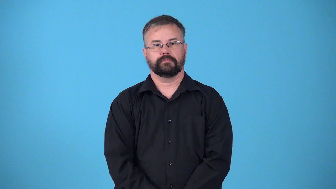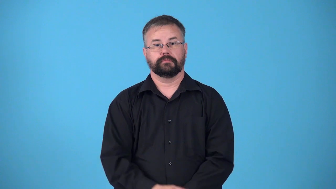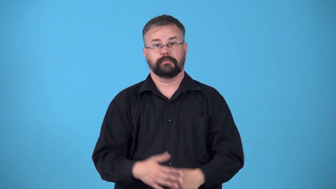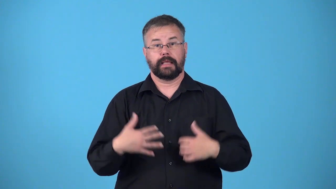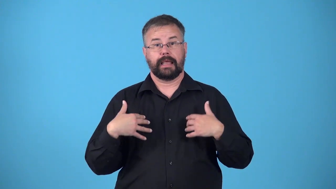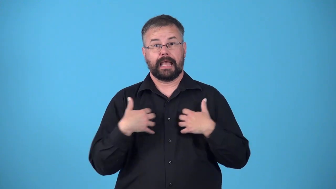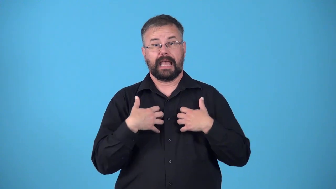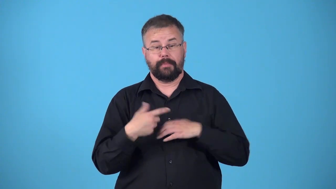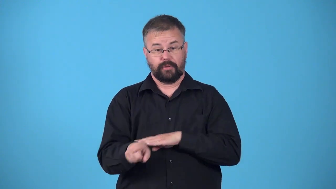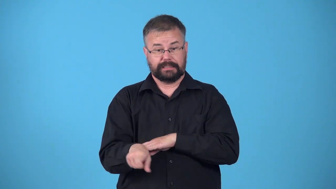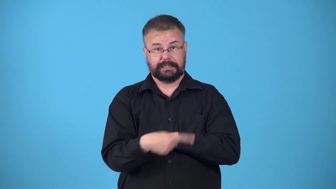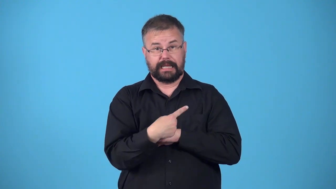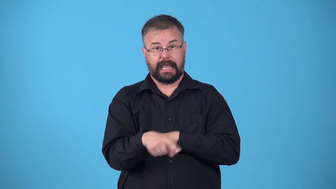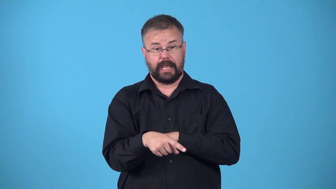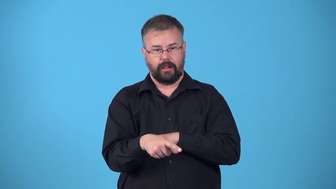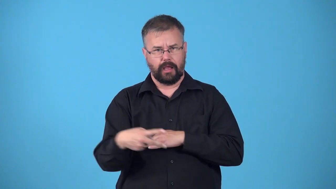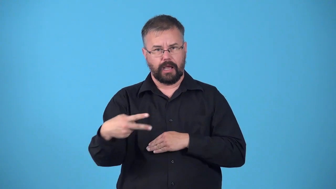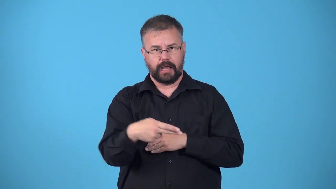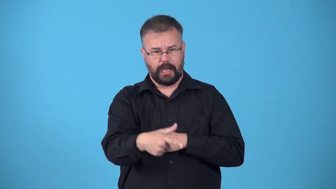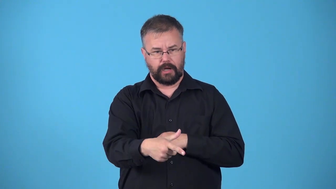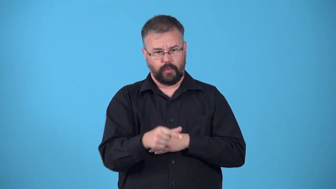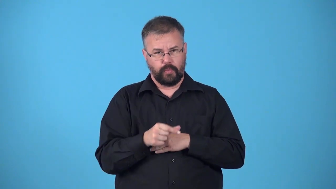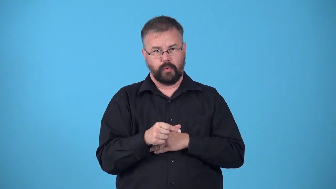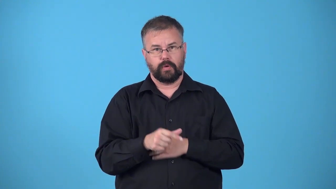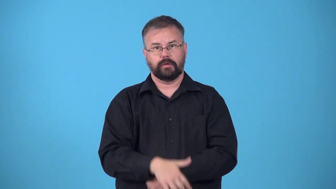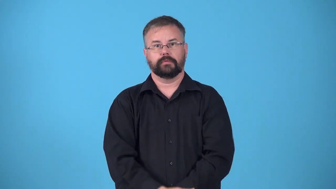dock